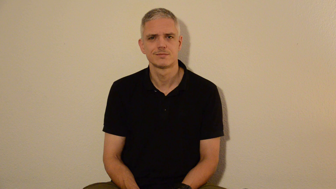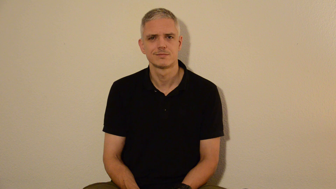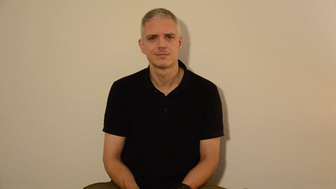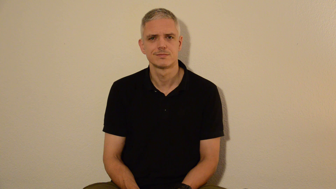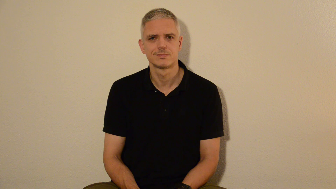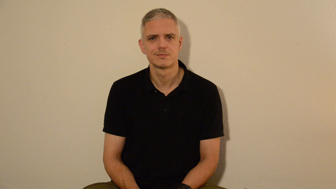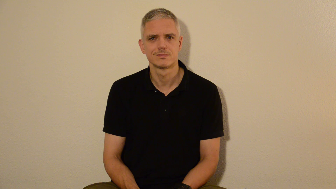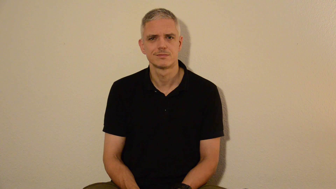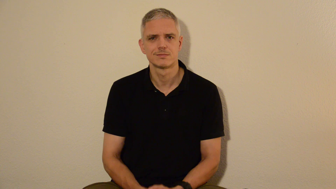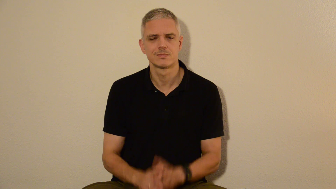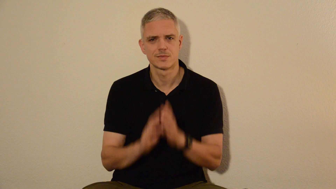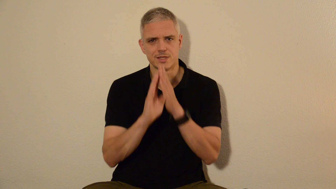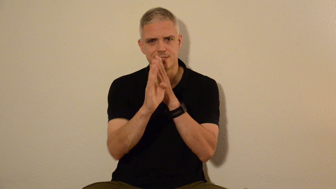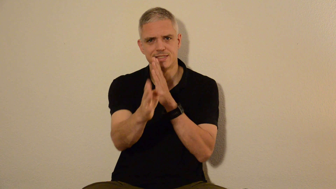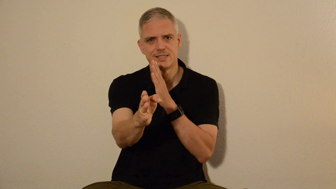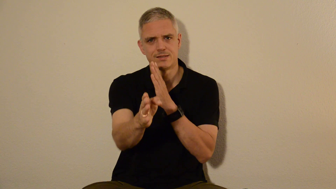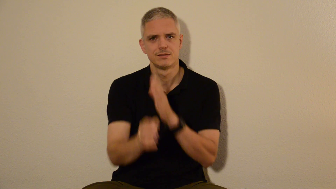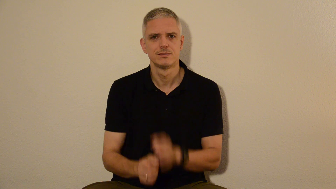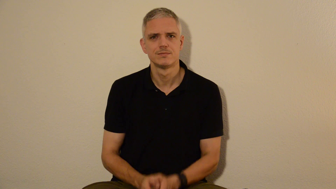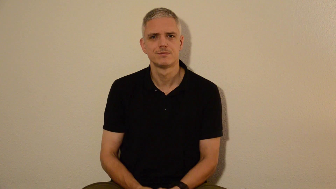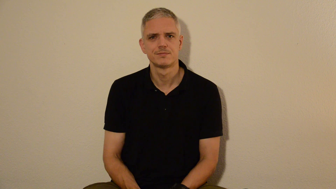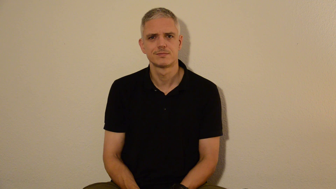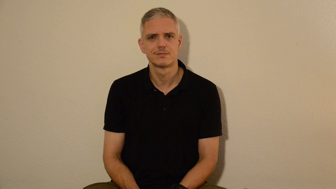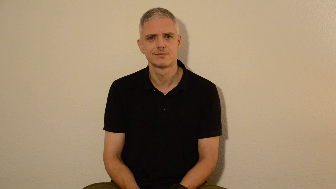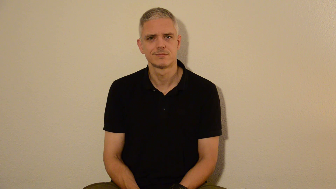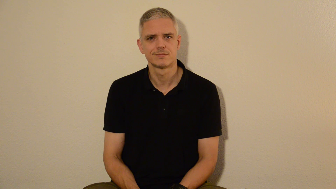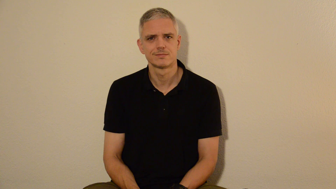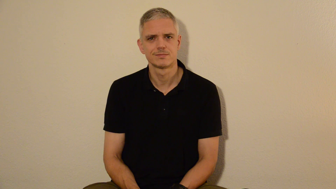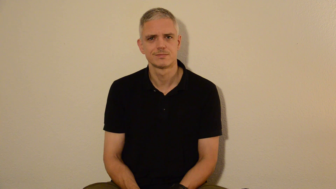straight